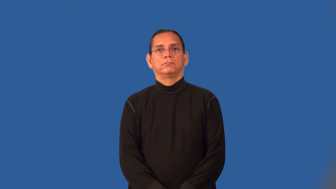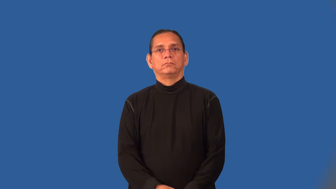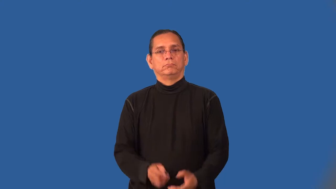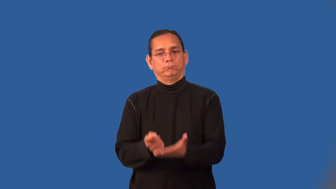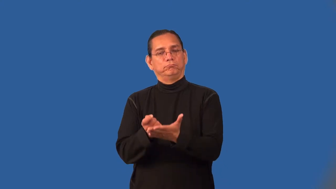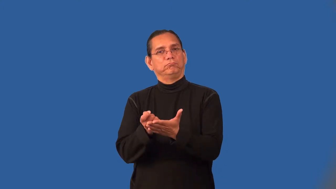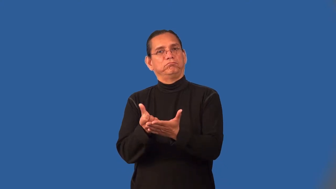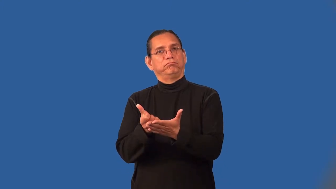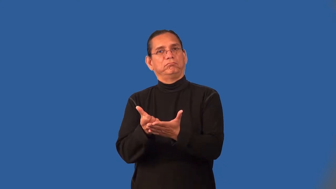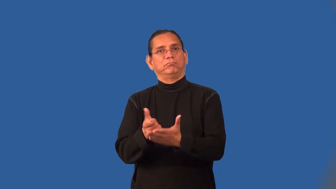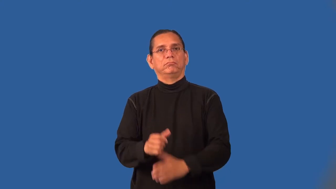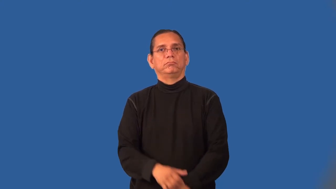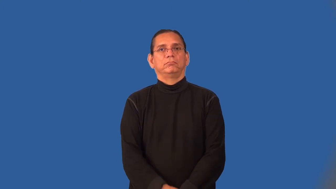omit,elision